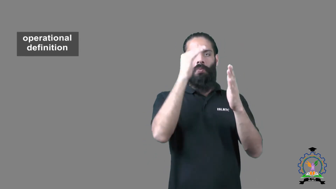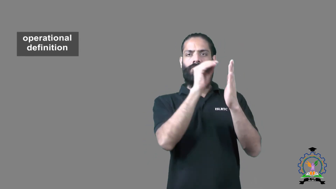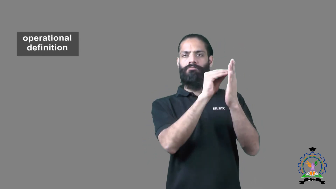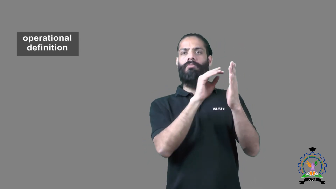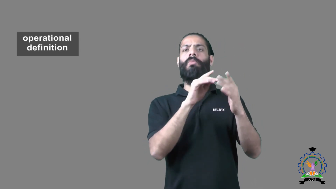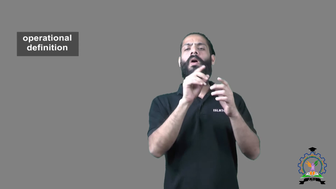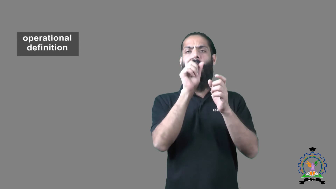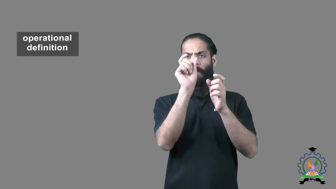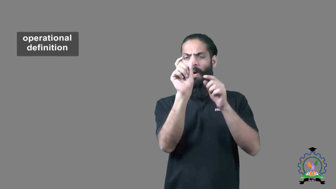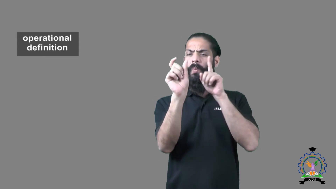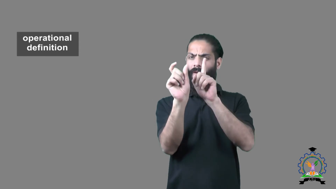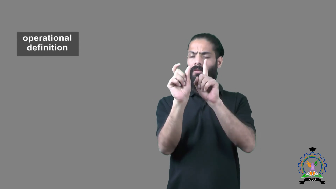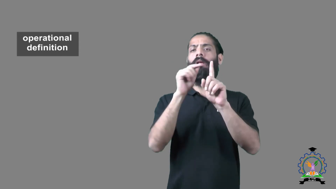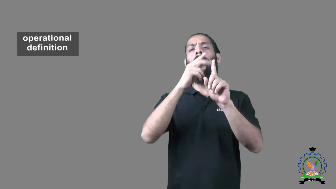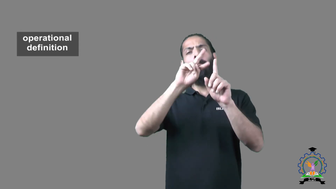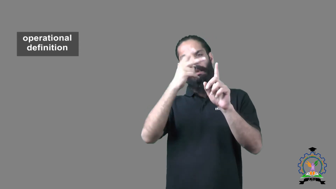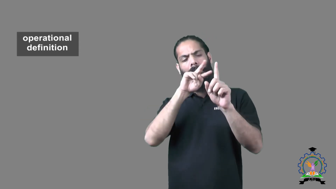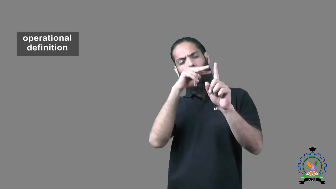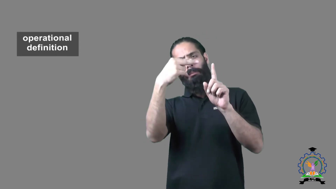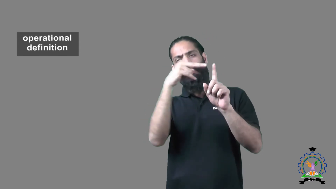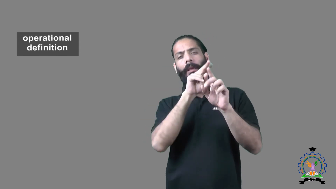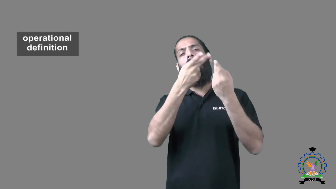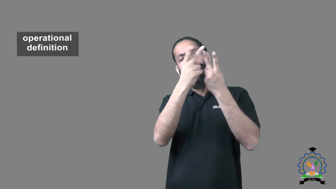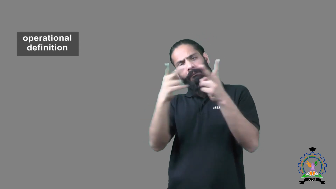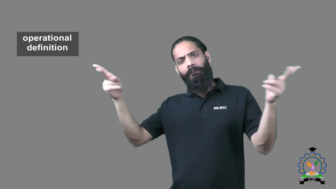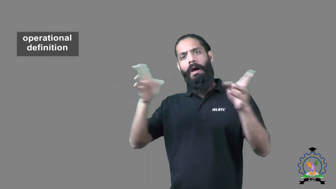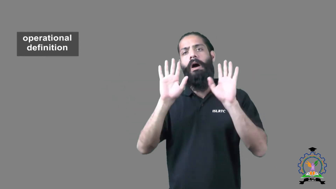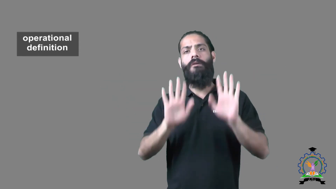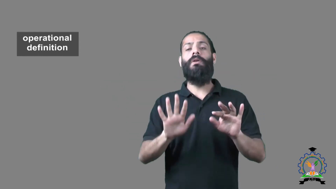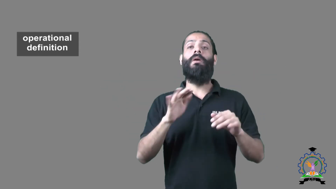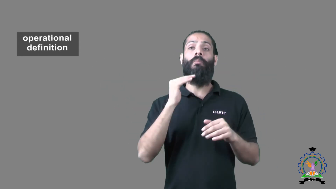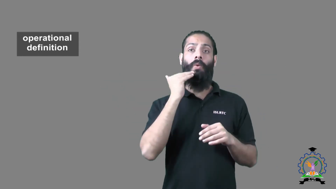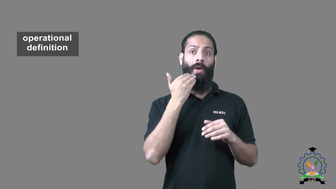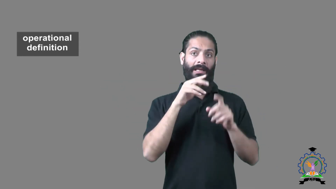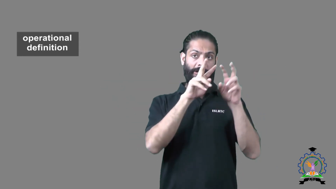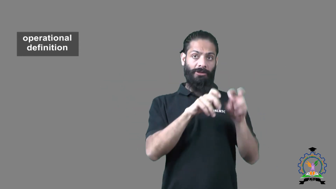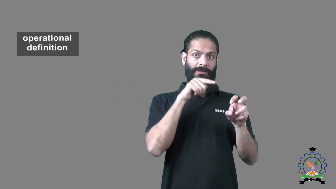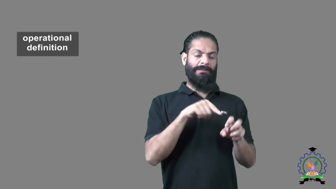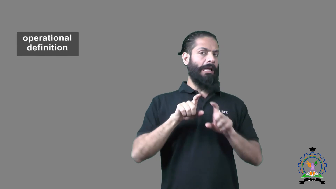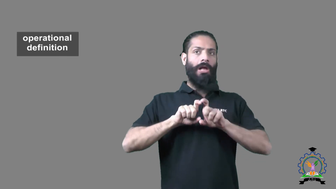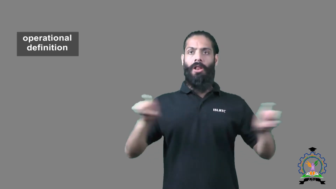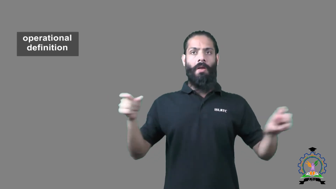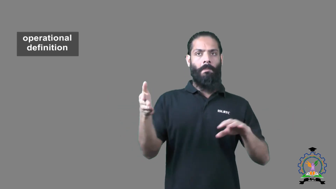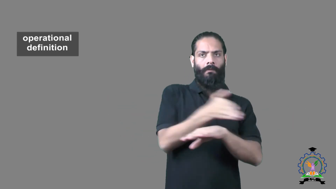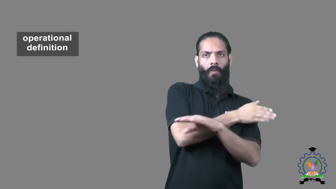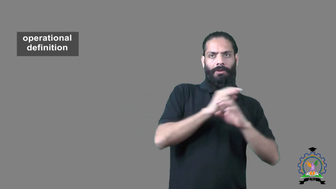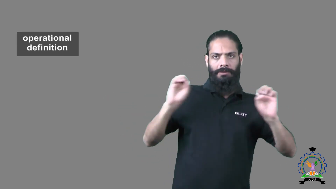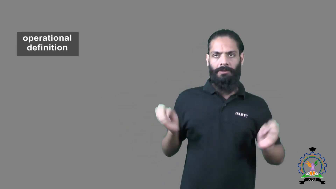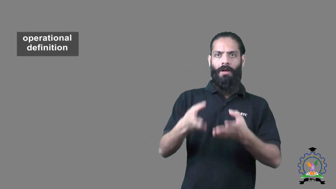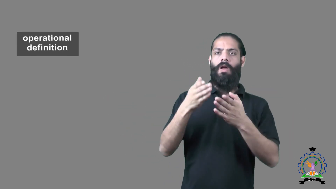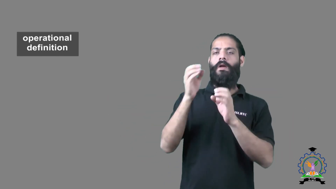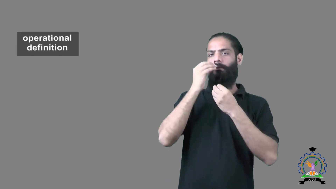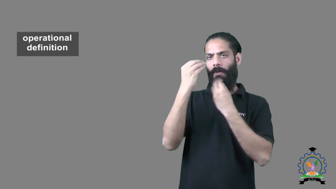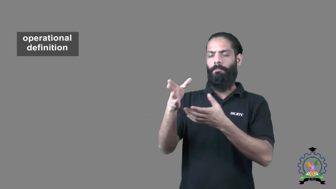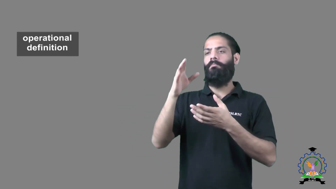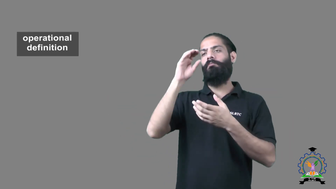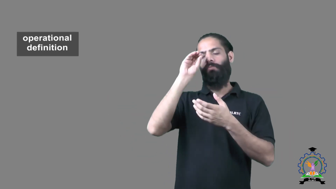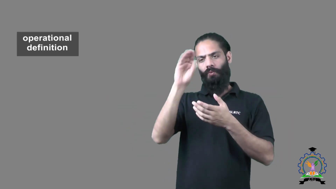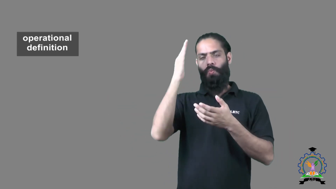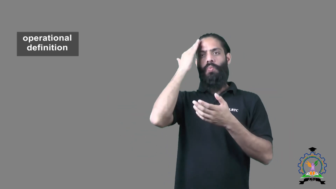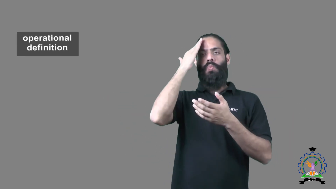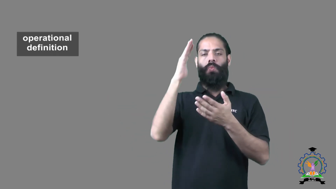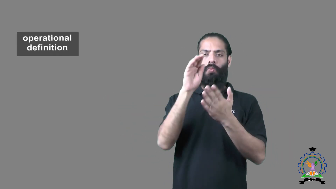operational definition